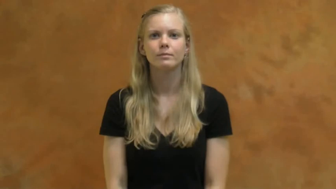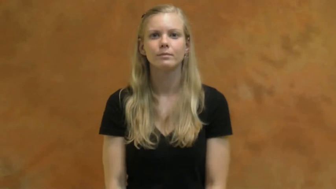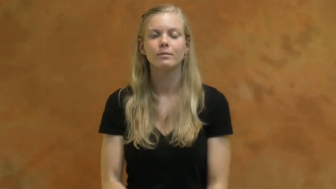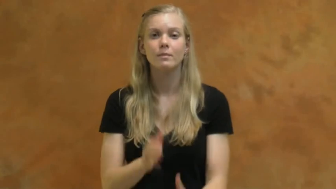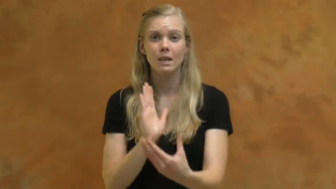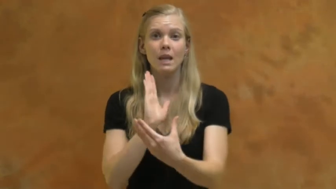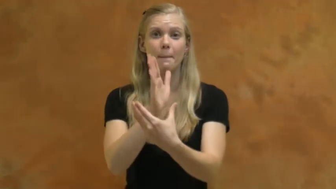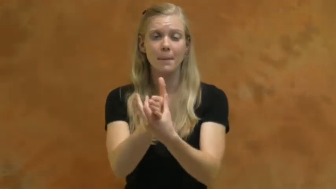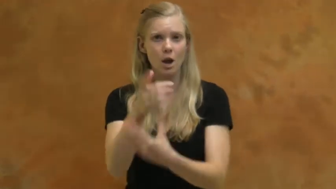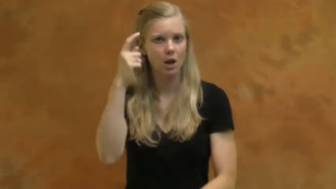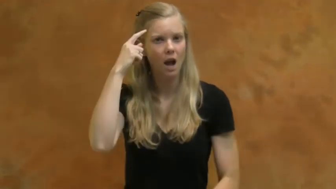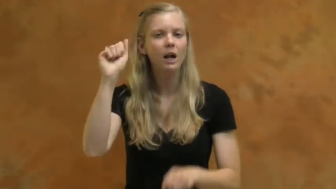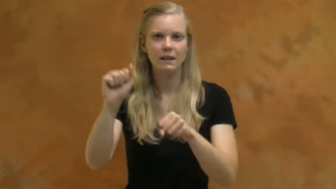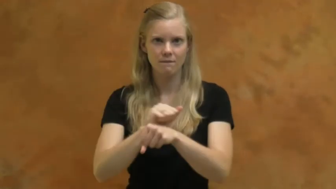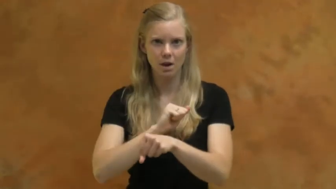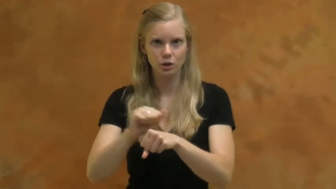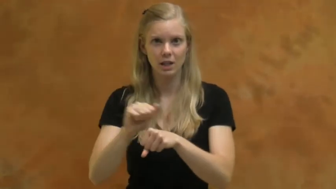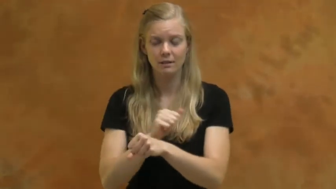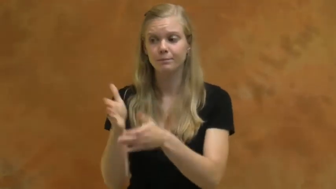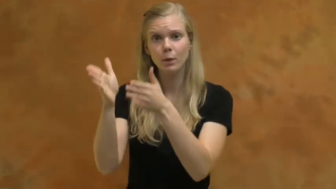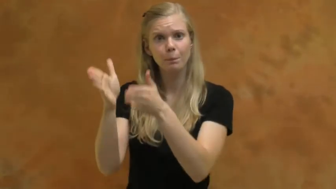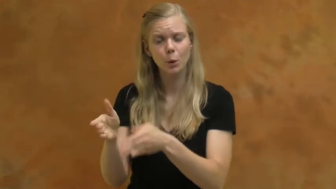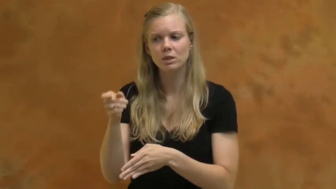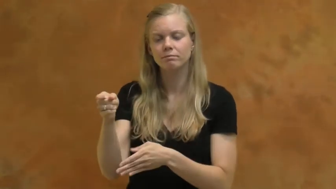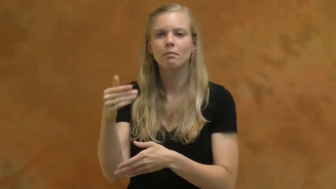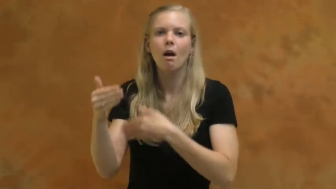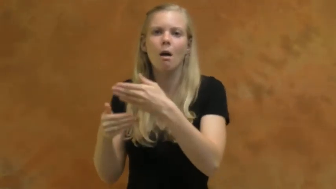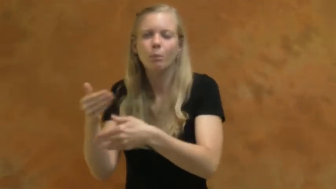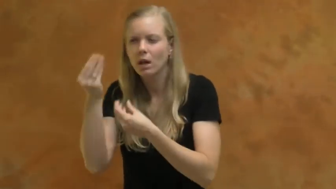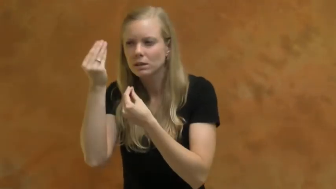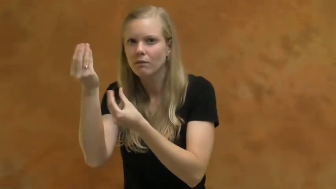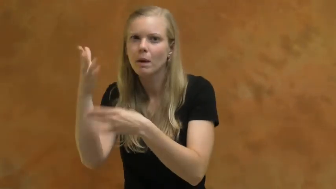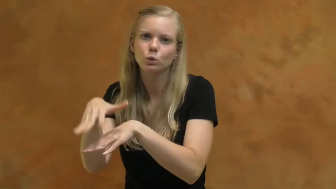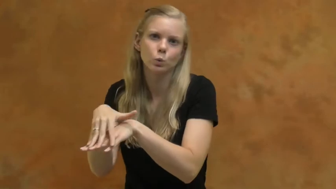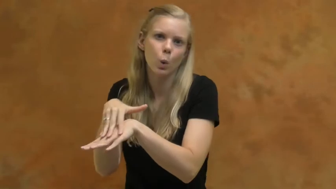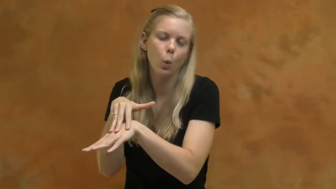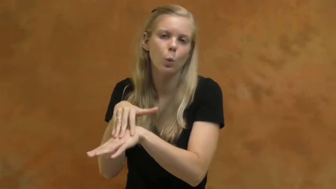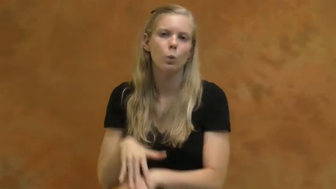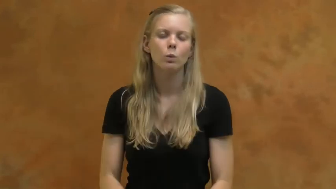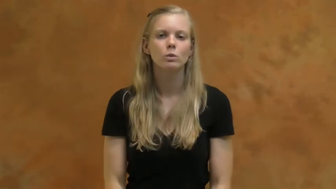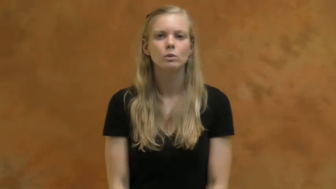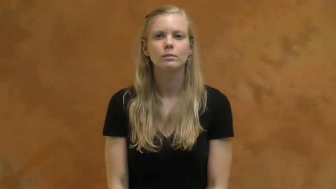mental retardation